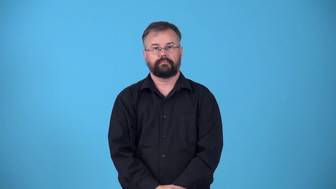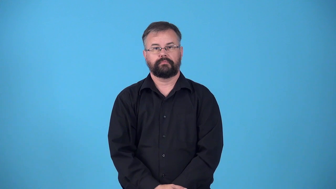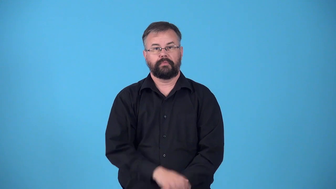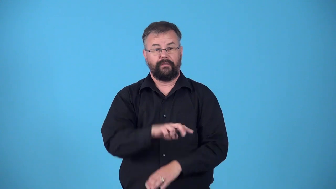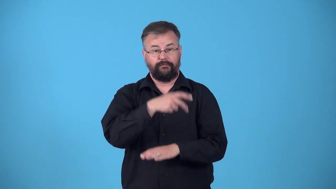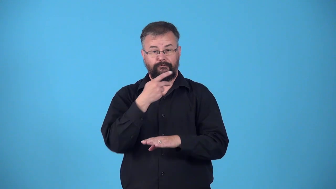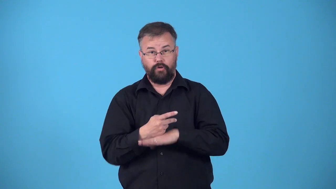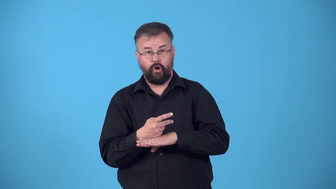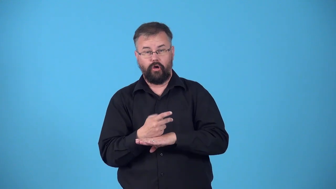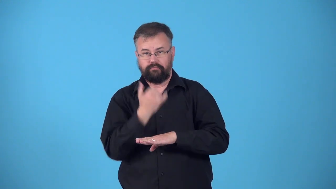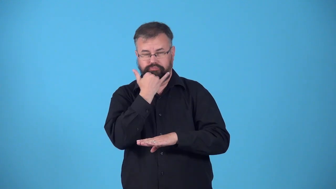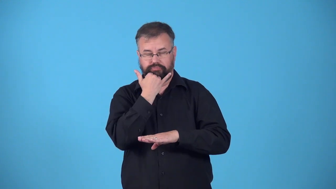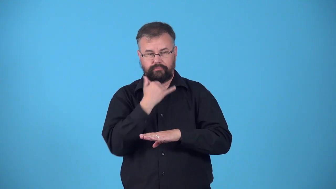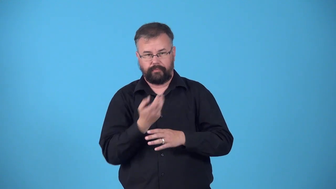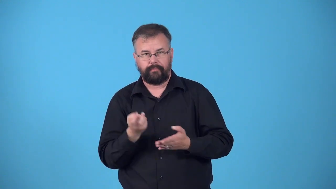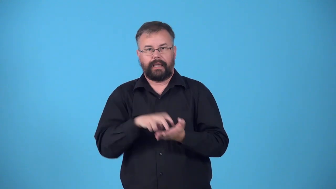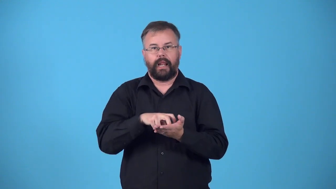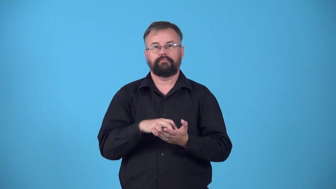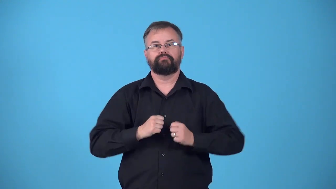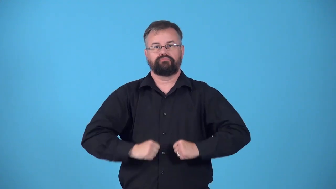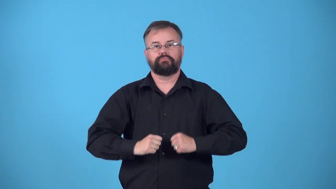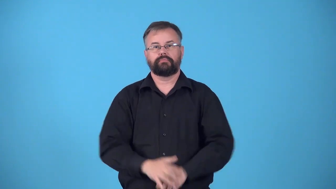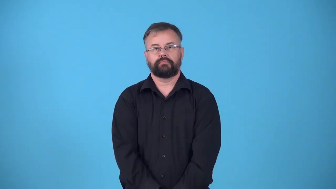pick yourself up